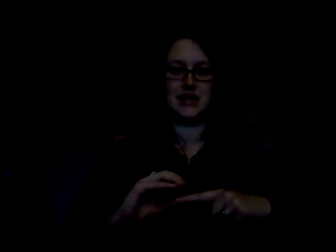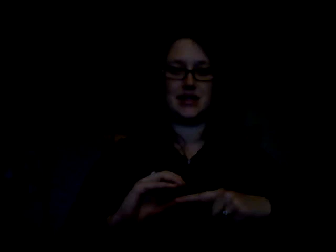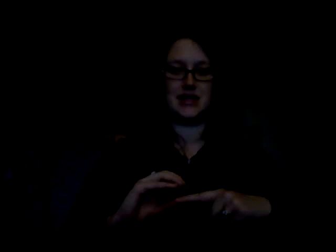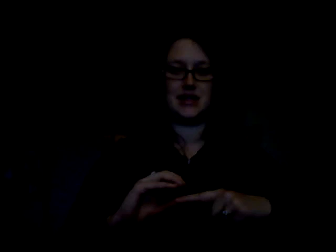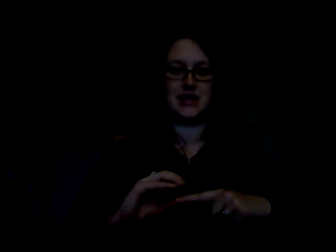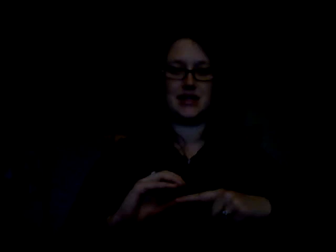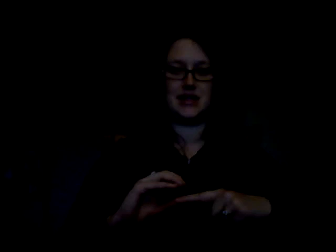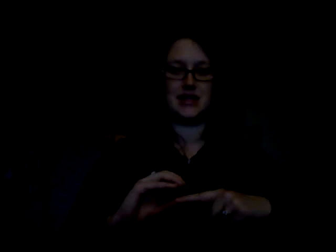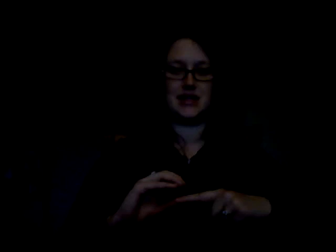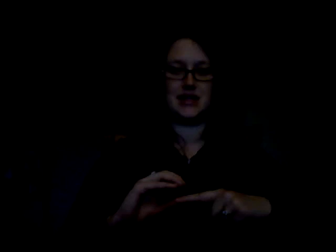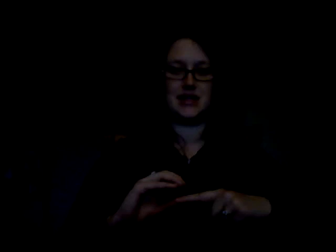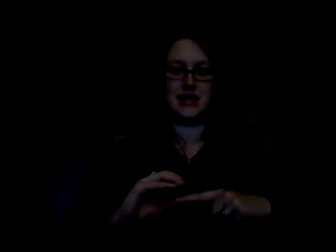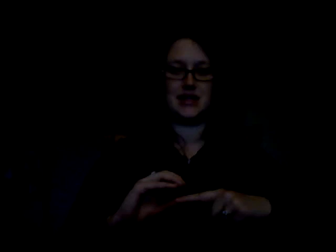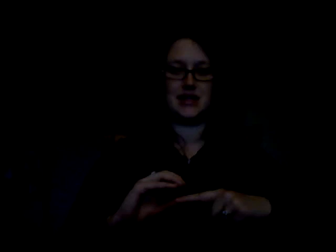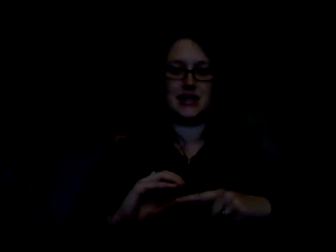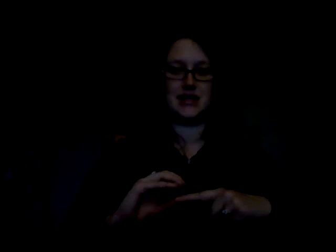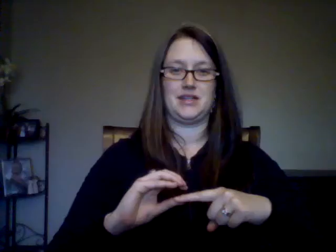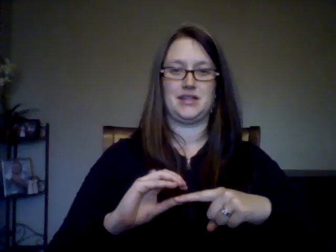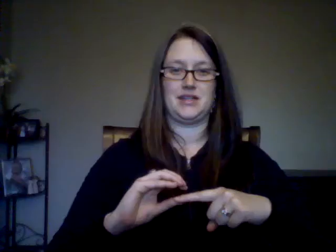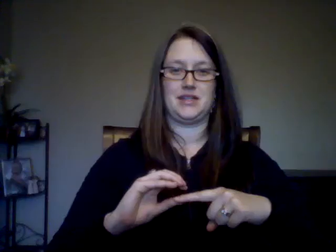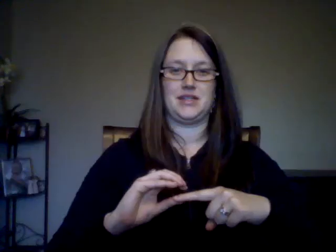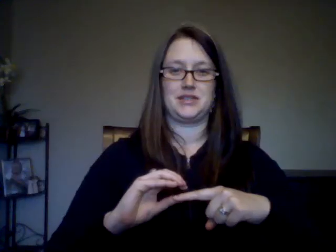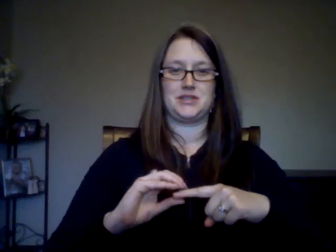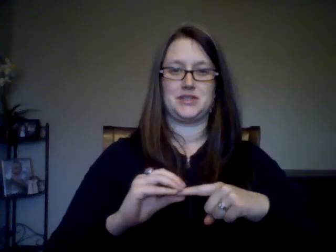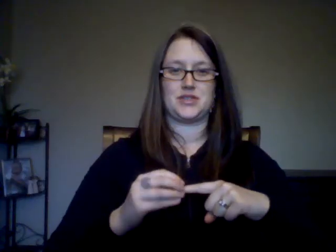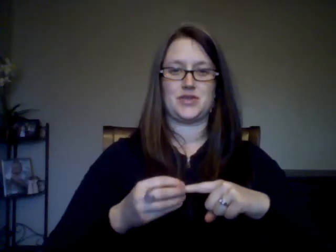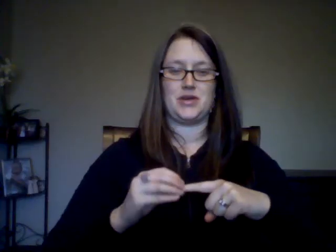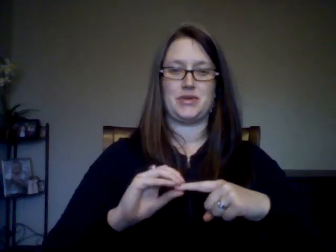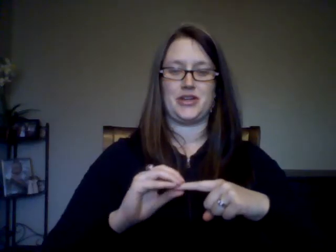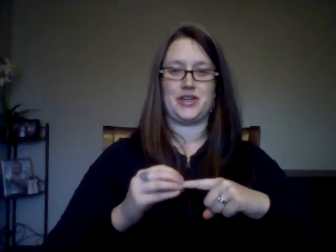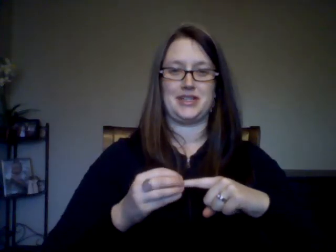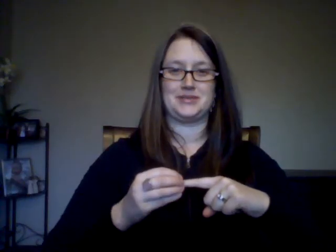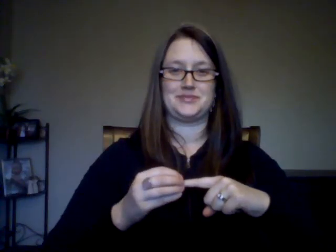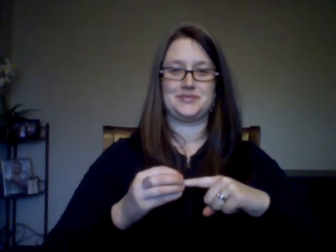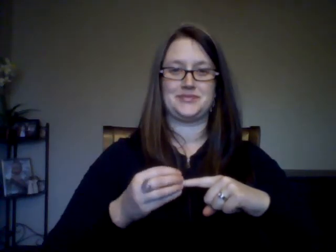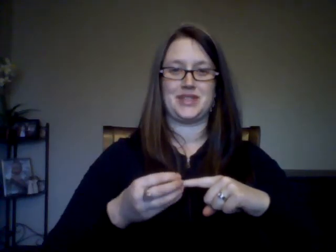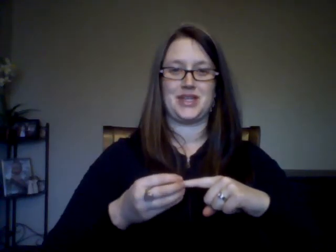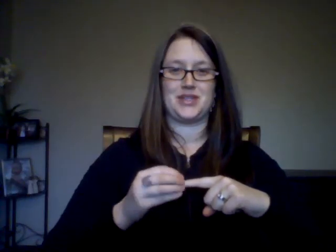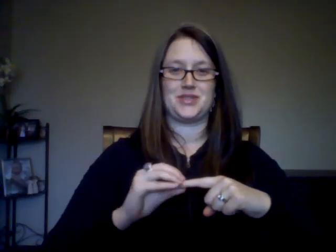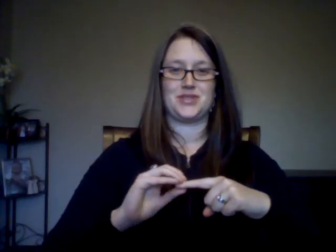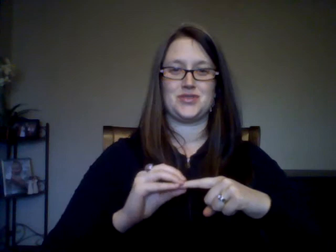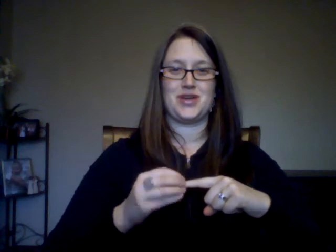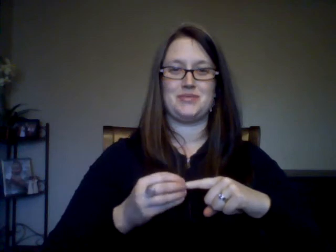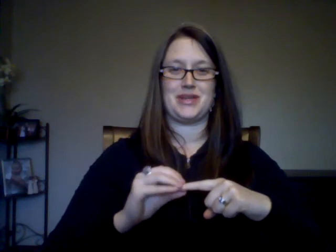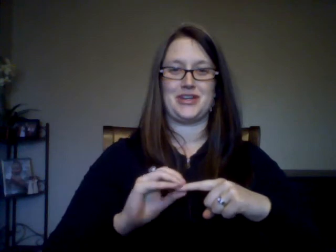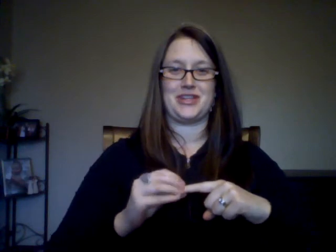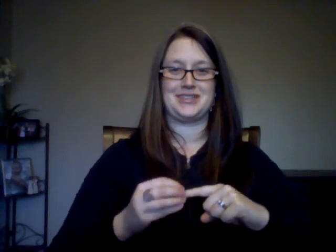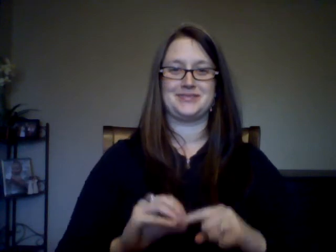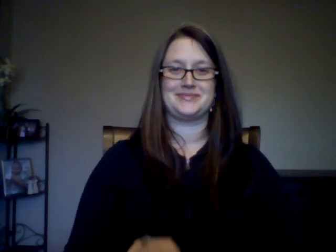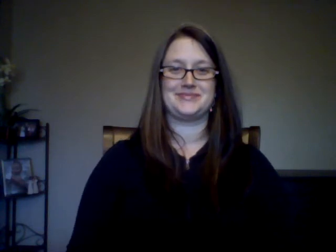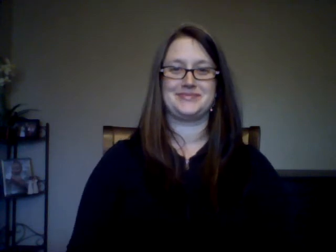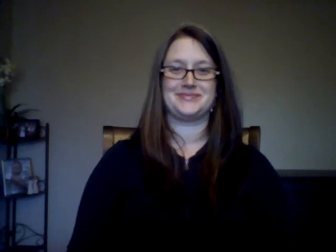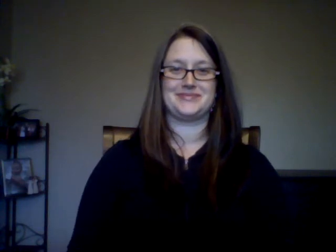Strawberry